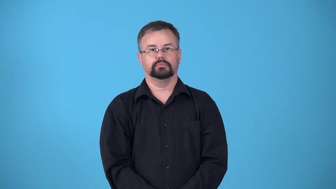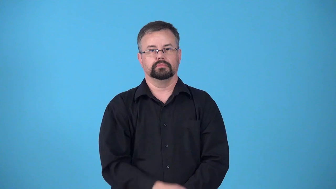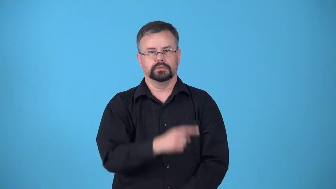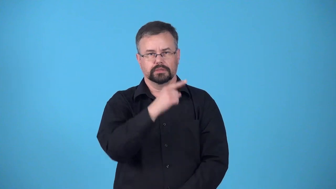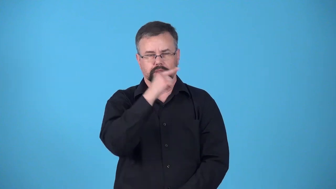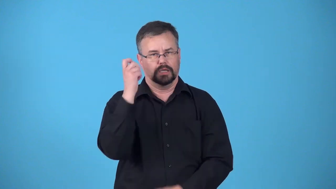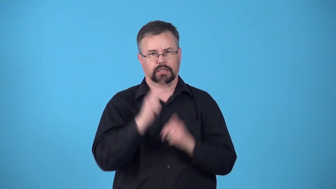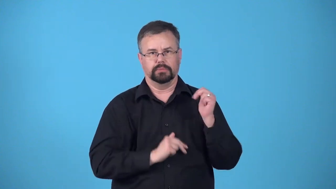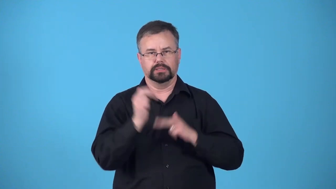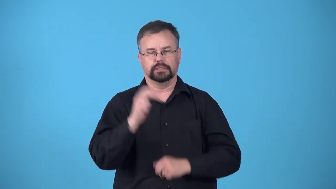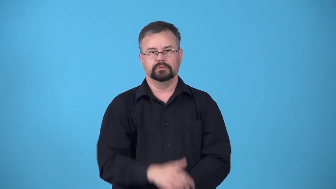carbuncle